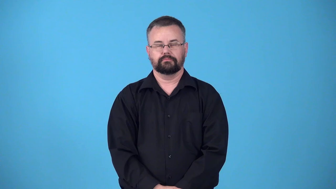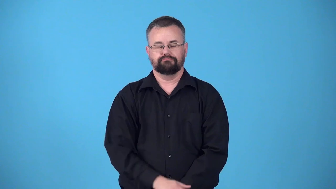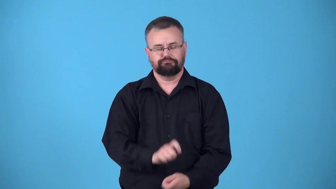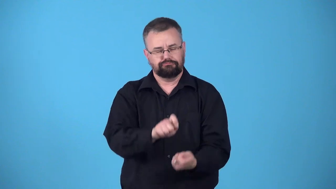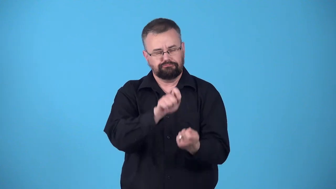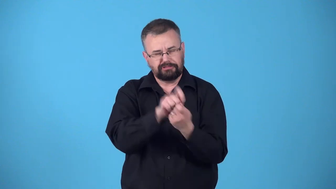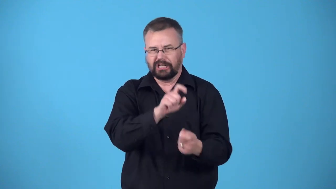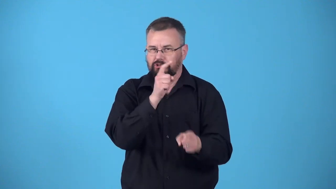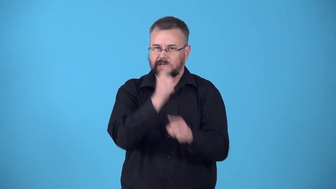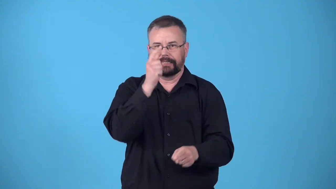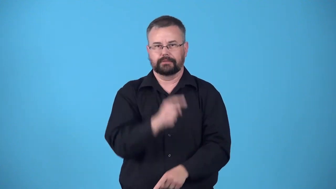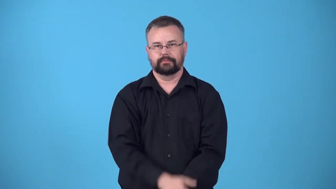dead right